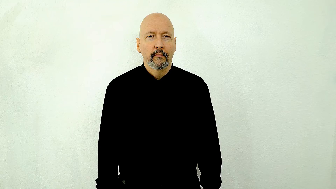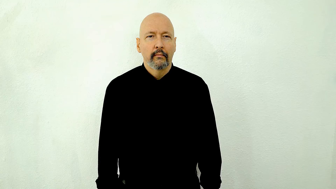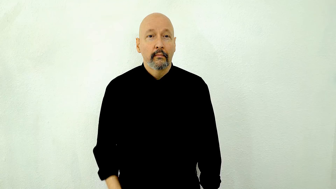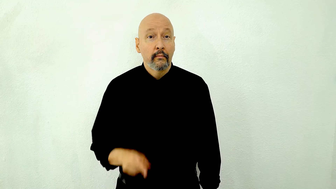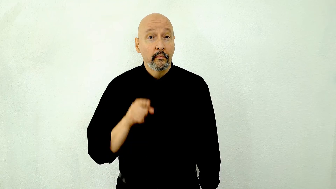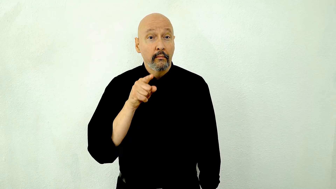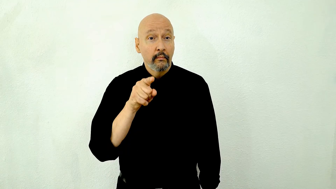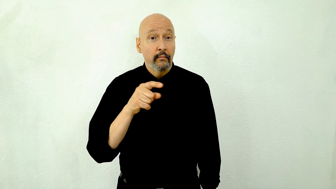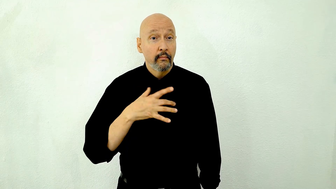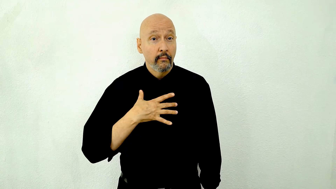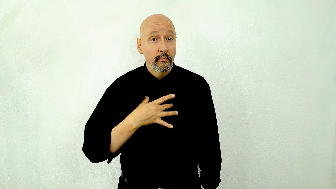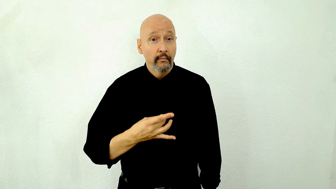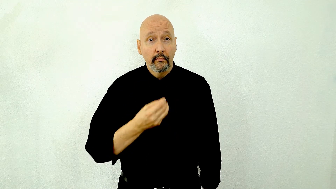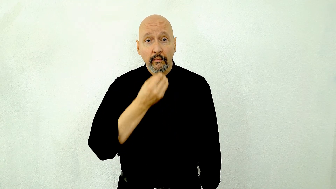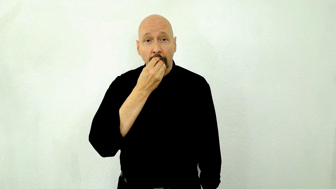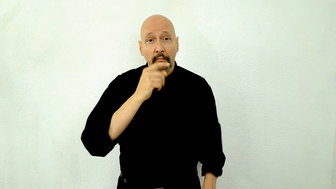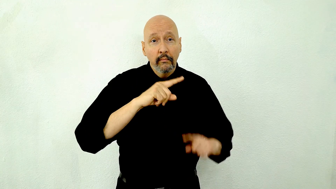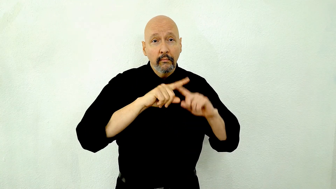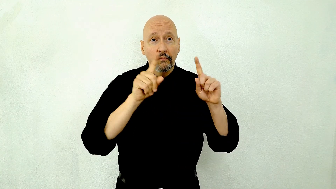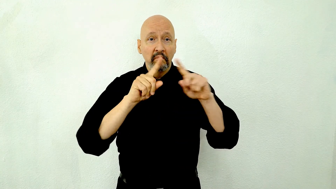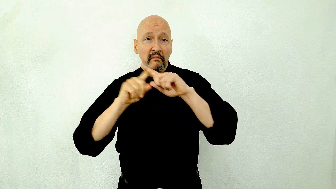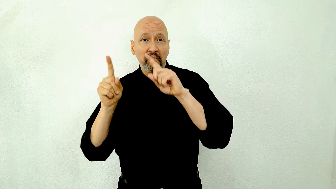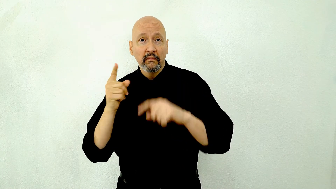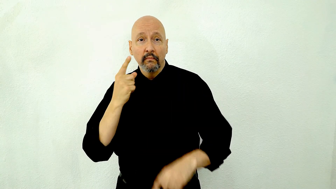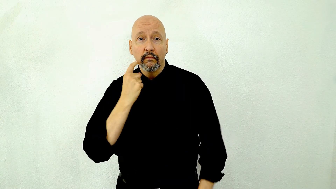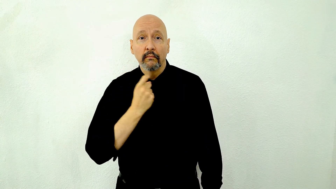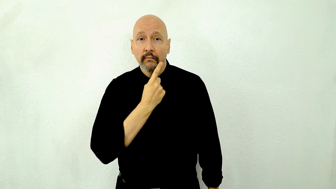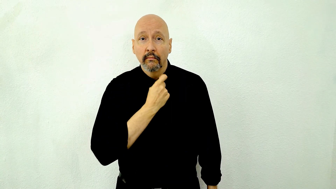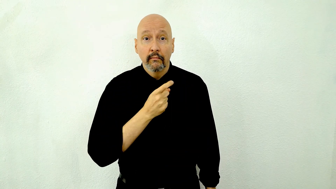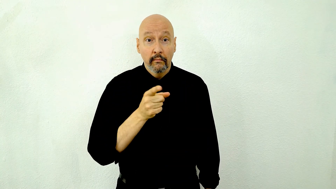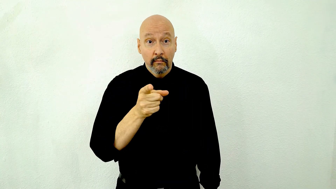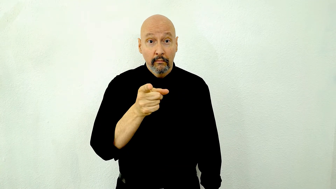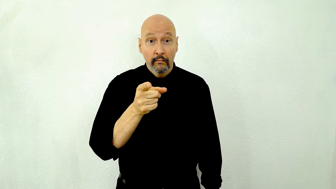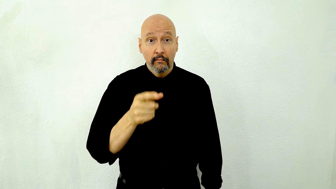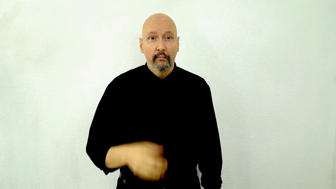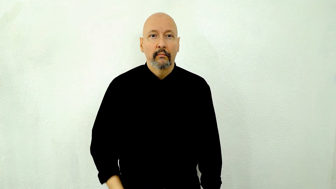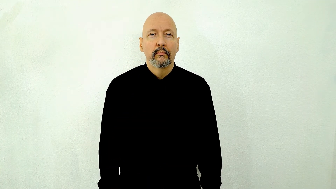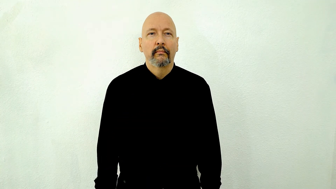YOU LIKE EAT DIFFERENT DIFFERENT RESTAURANT YOU?-[1-handshape-version]